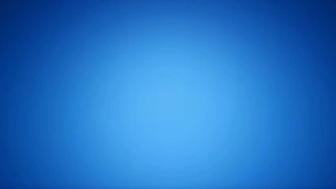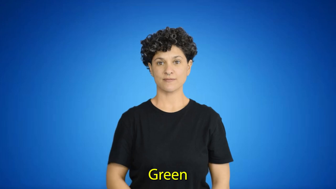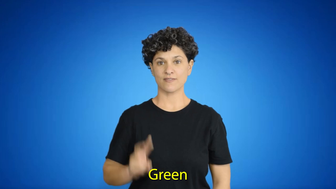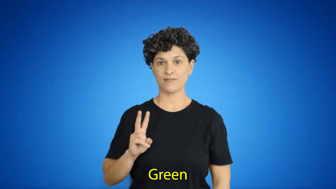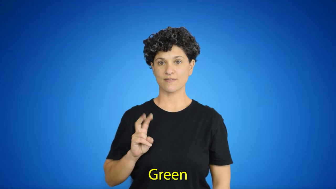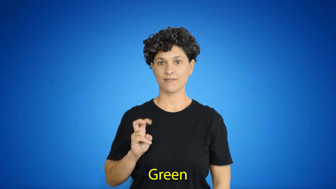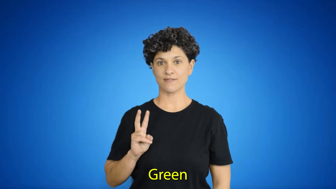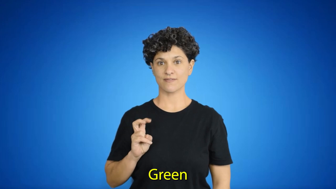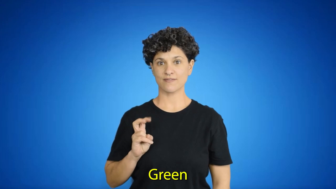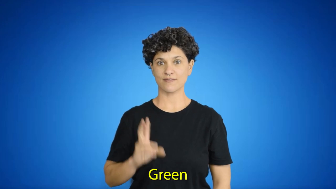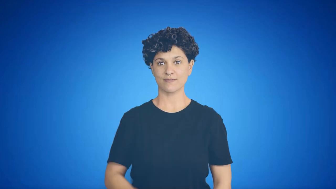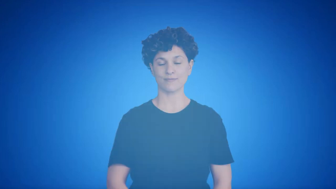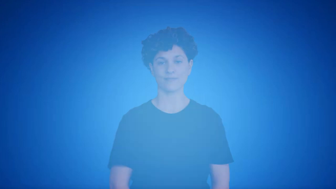Green